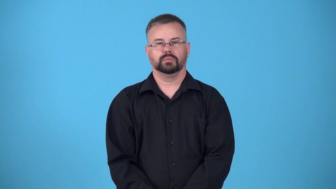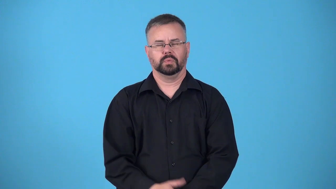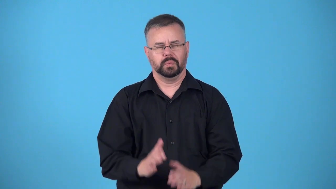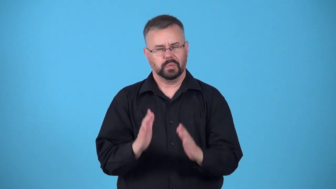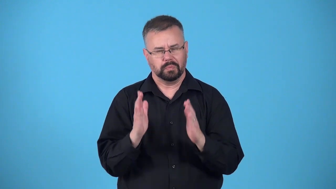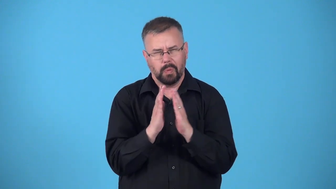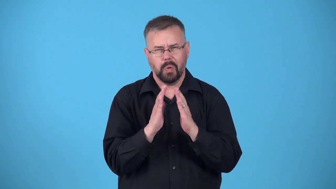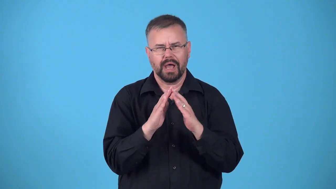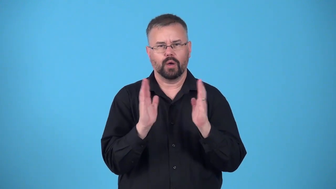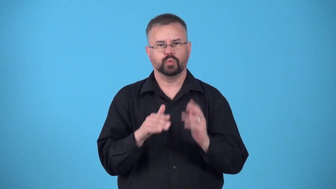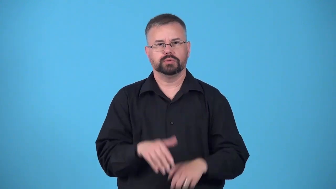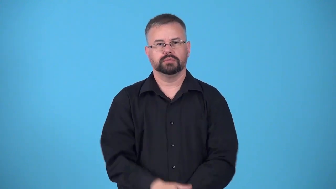shoebox